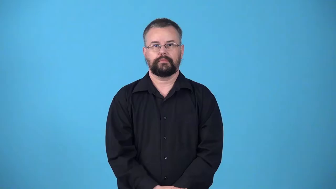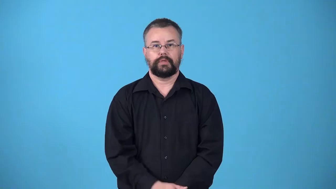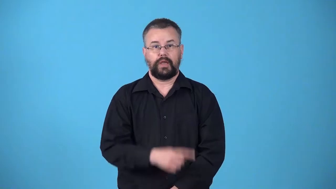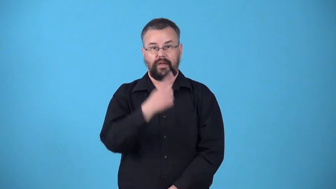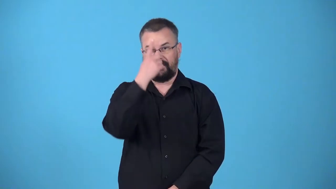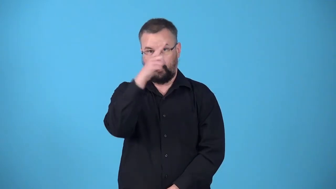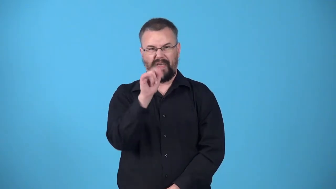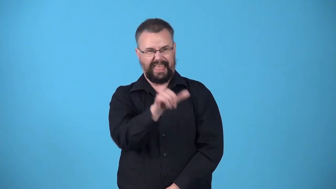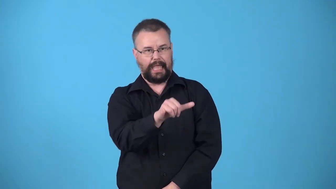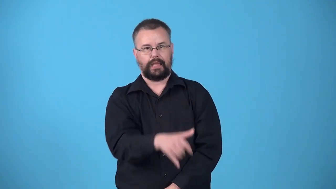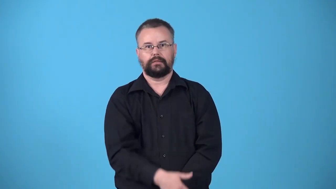whereof-for that